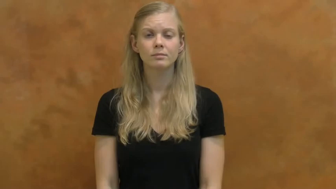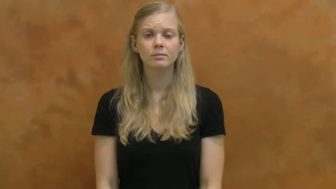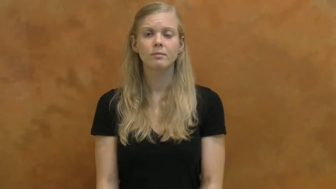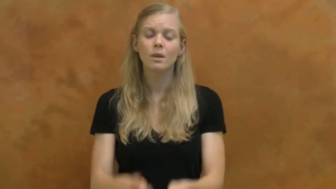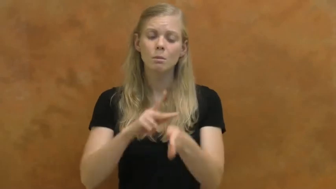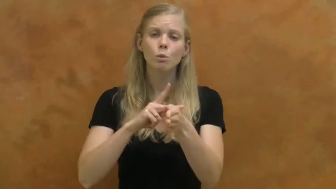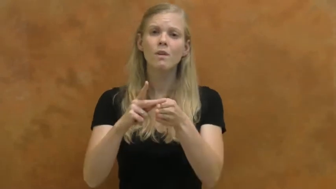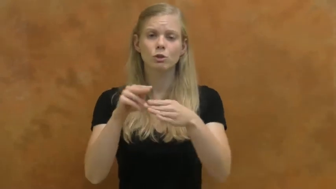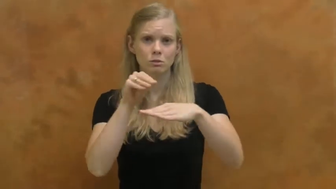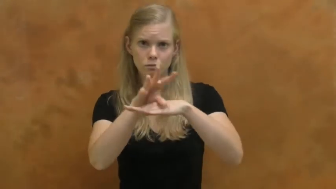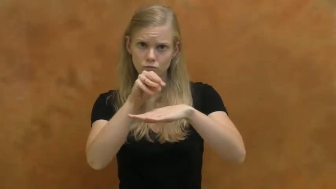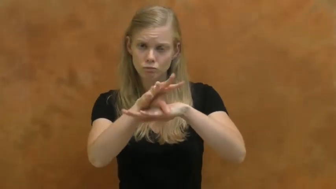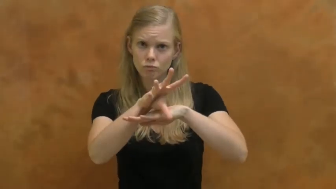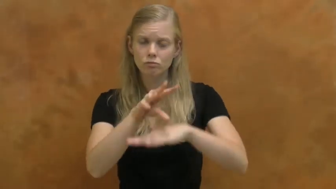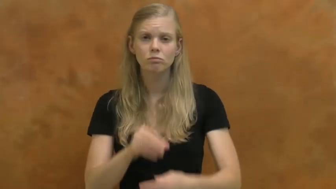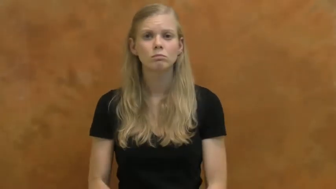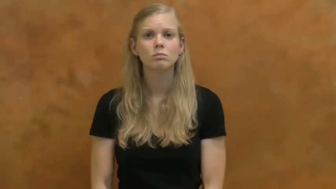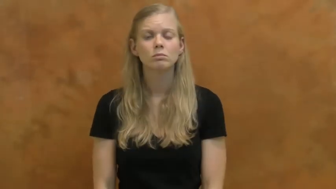consult